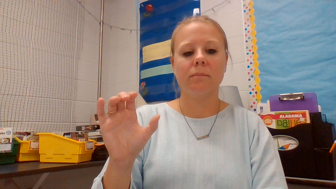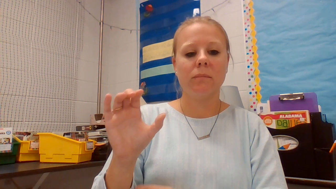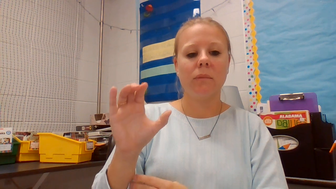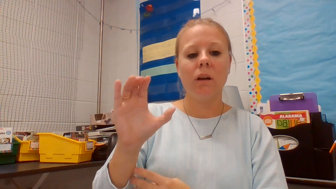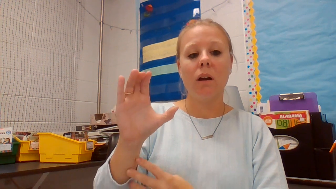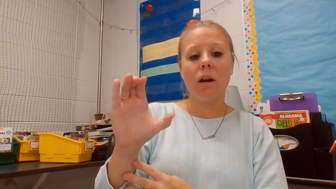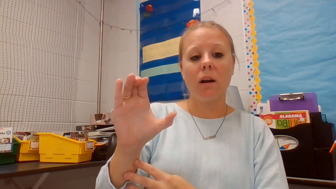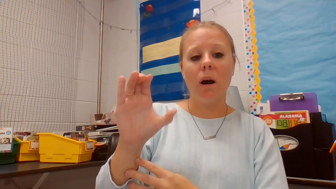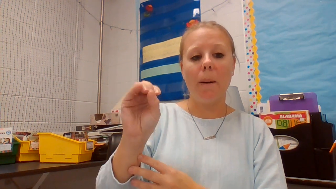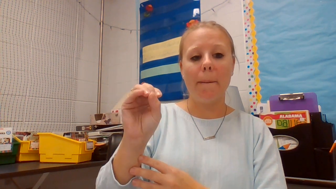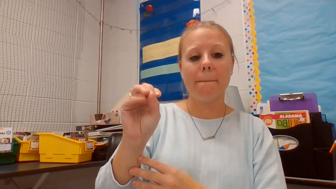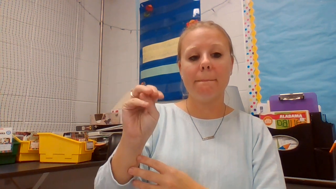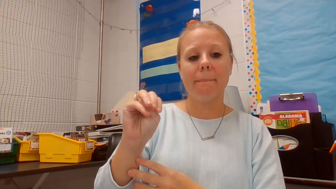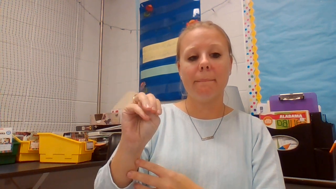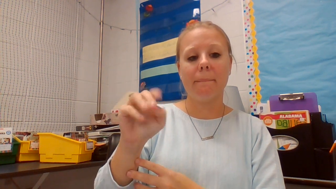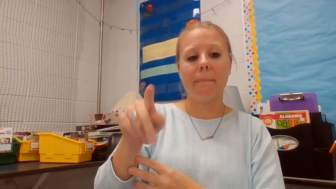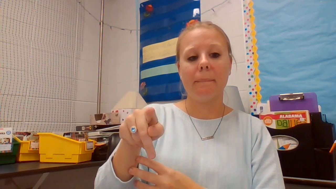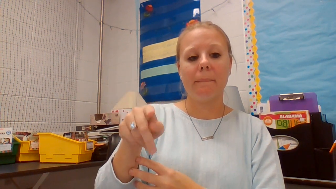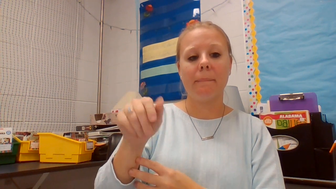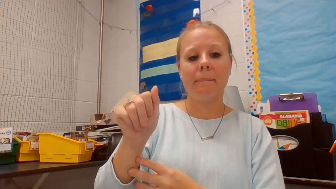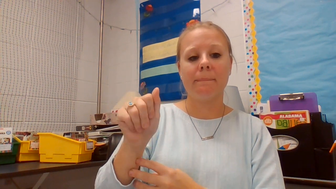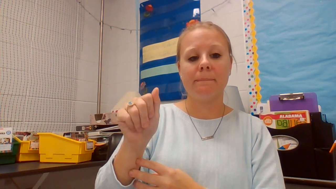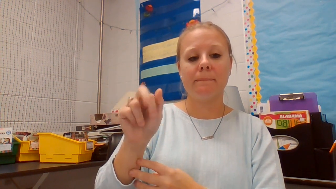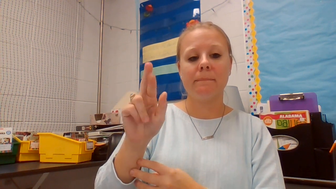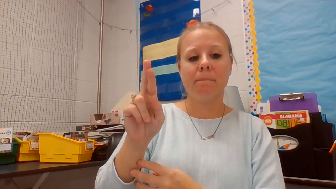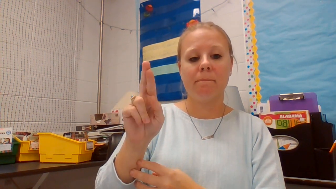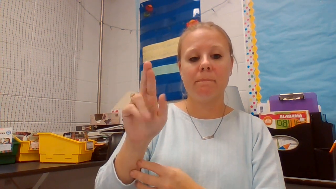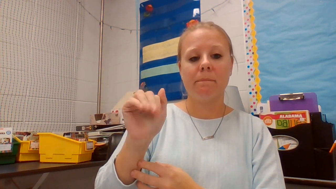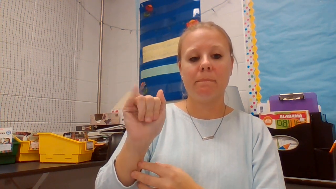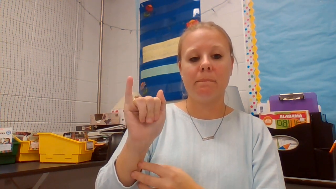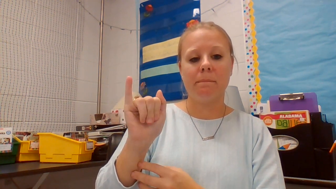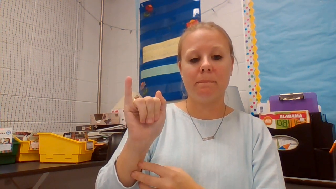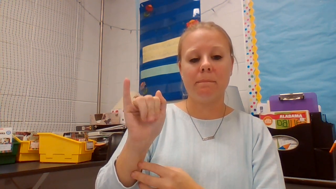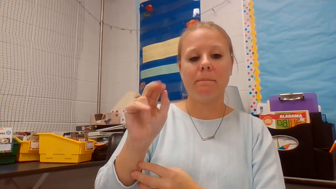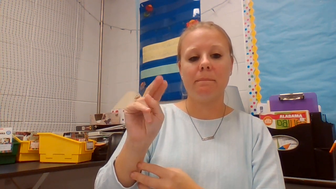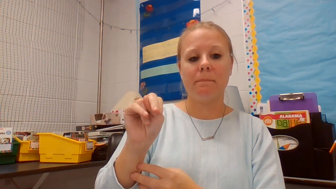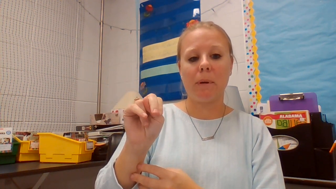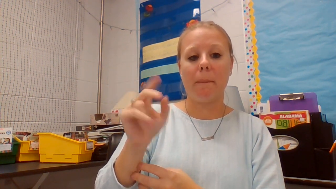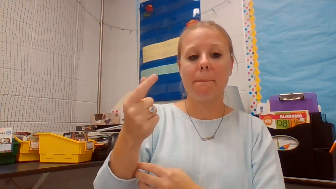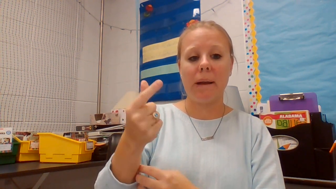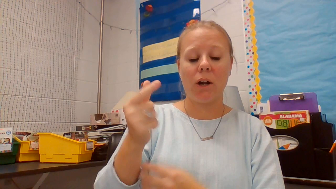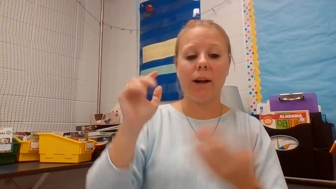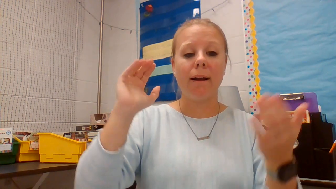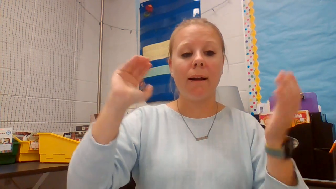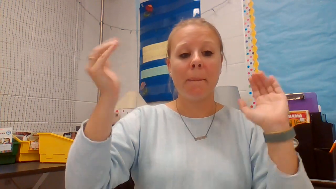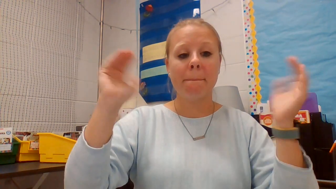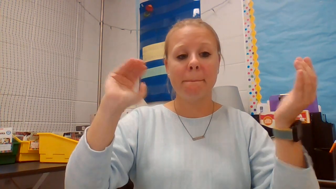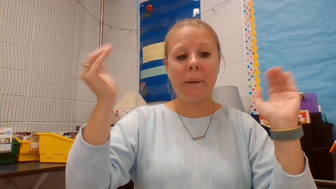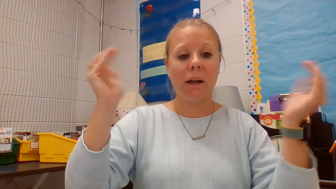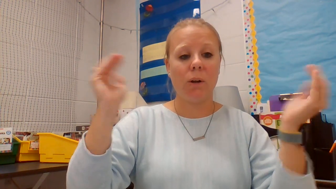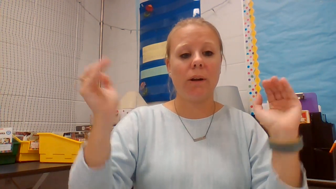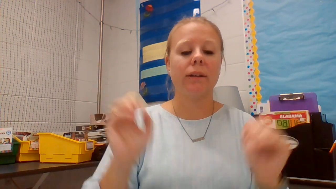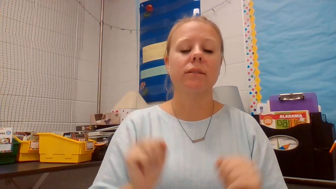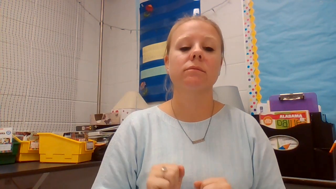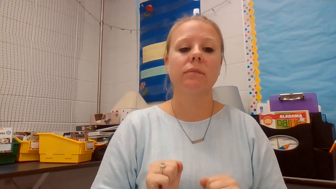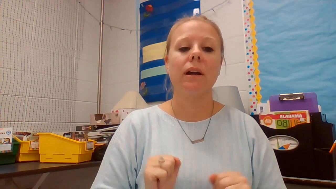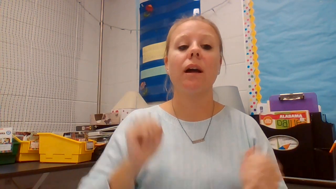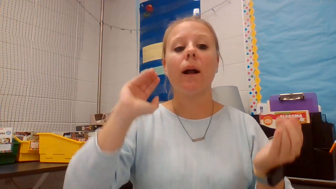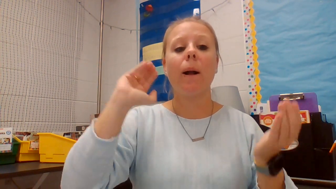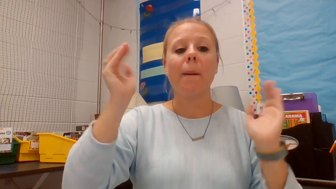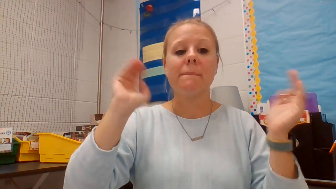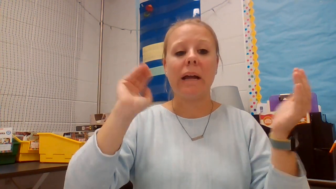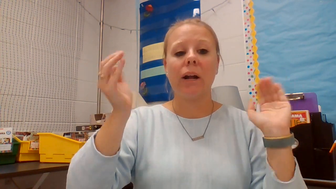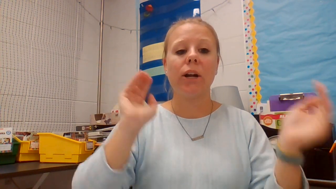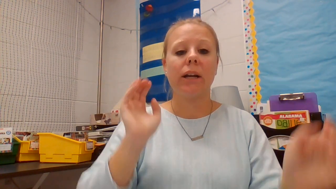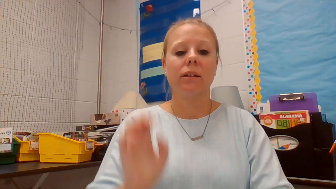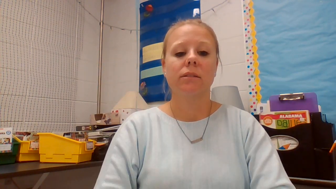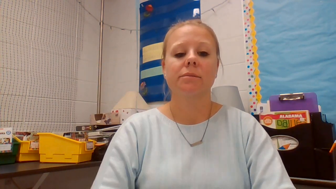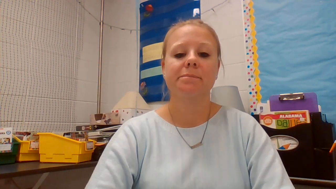Comparing